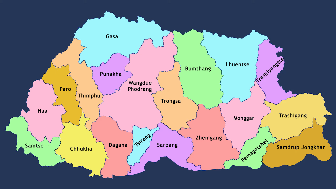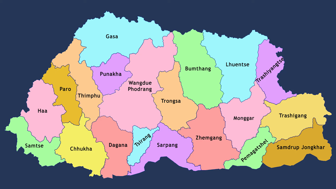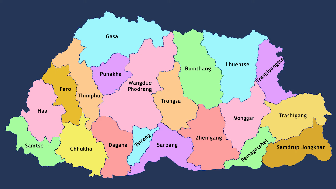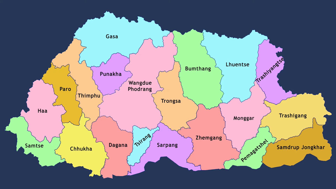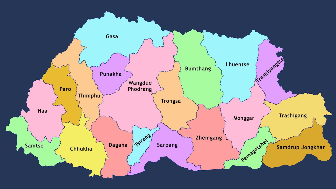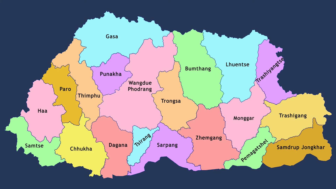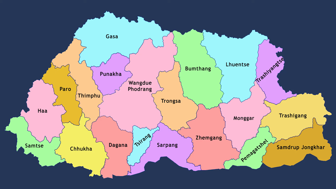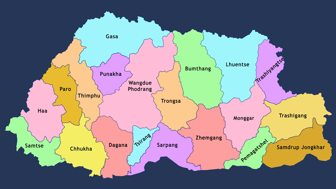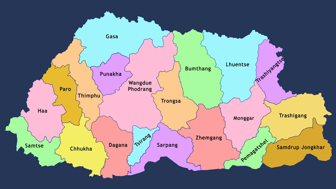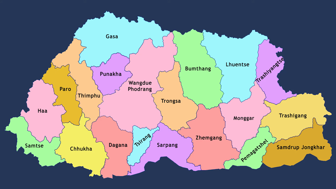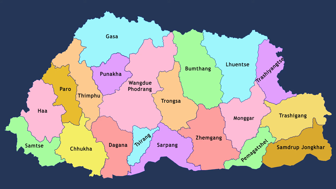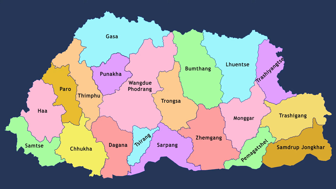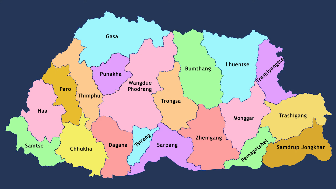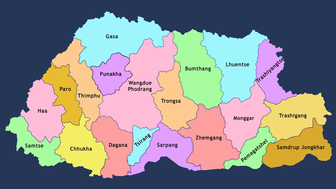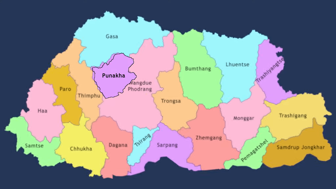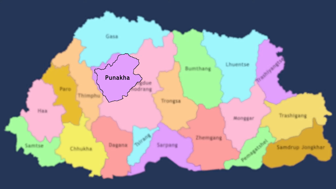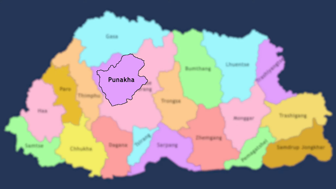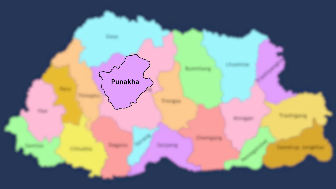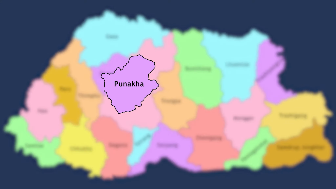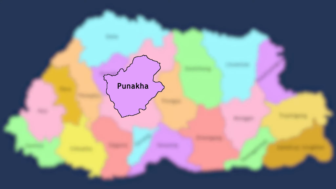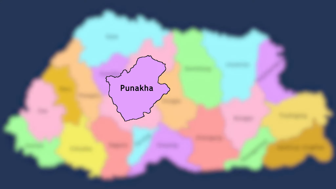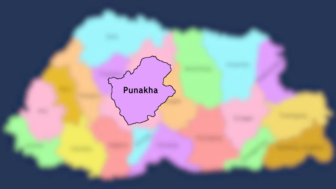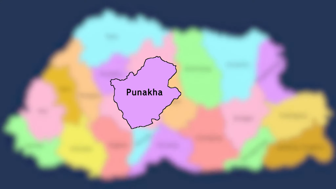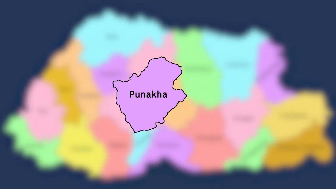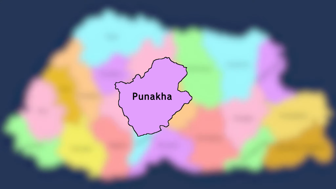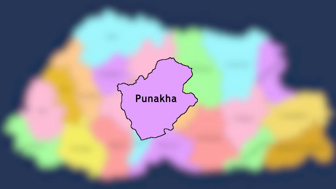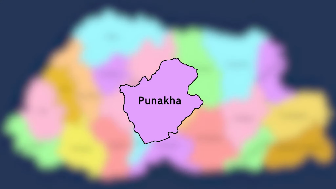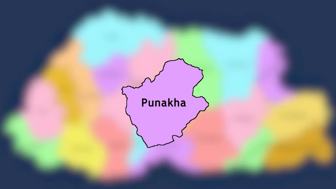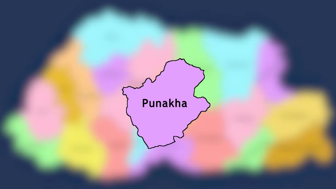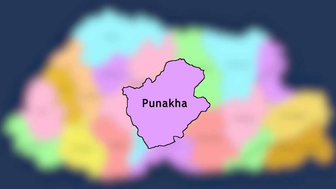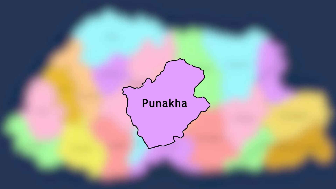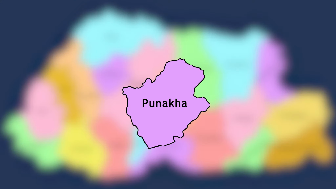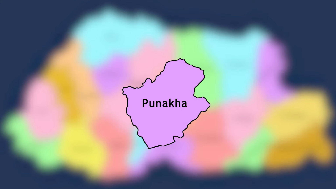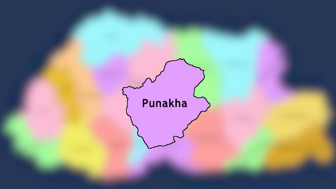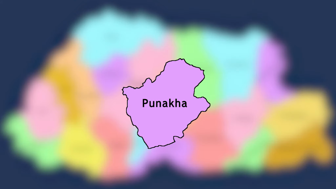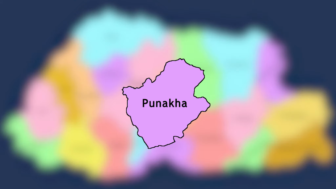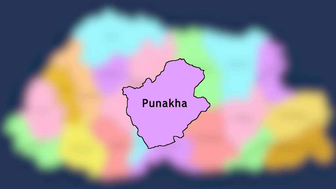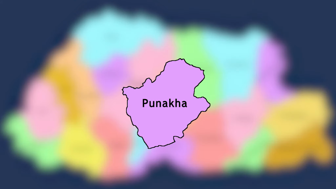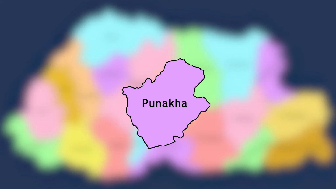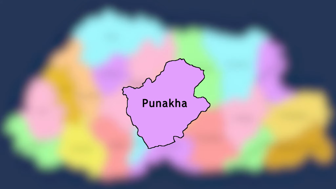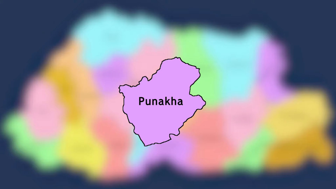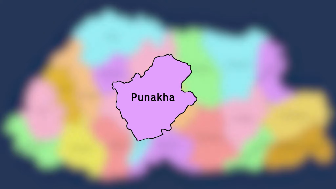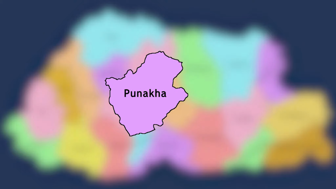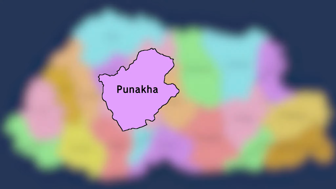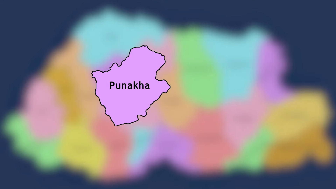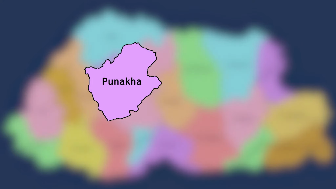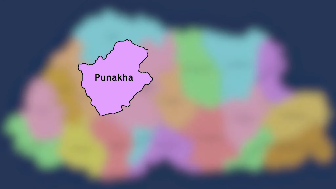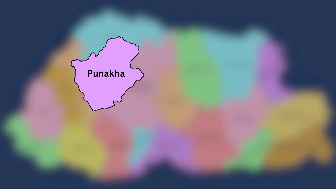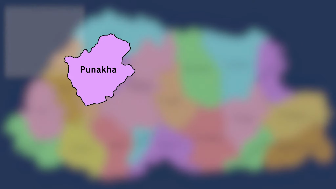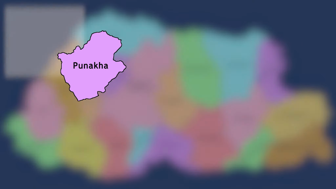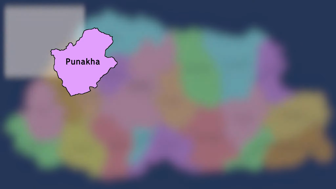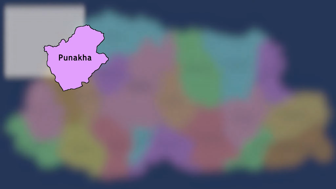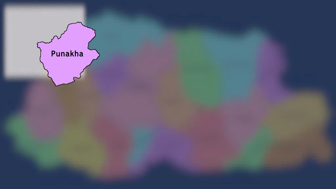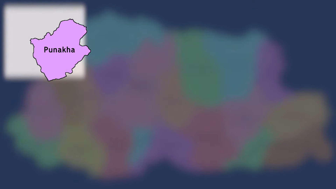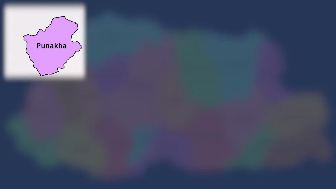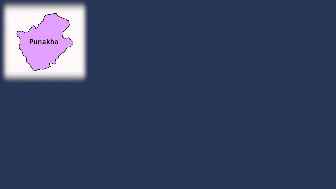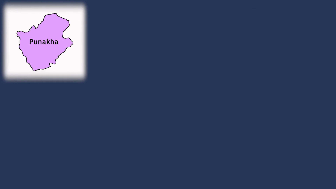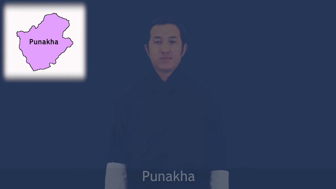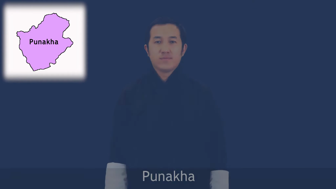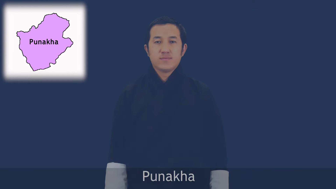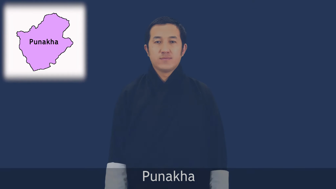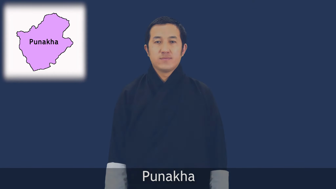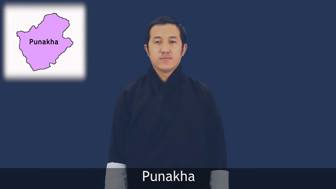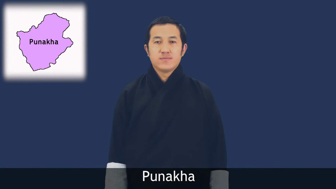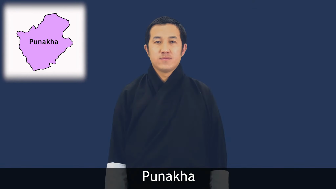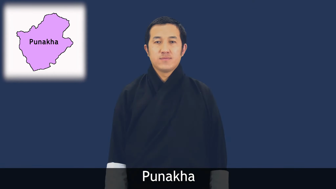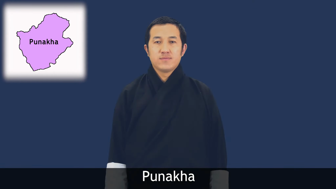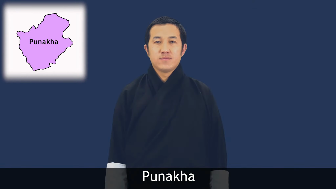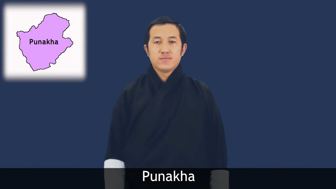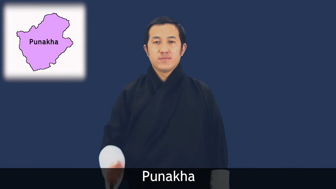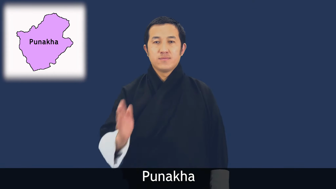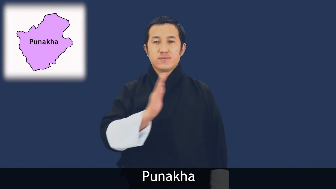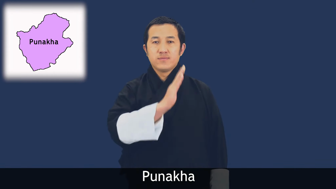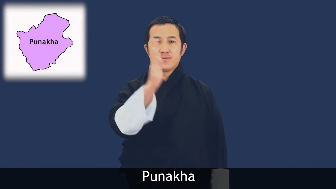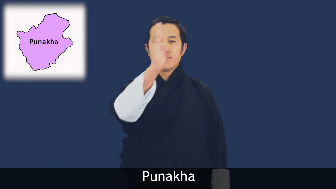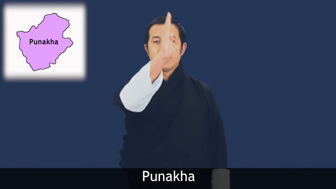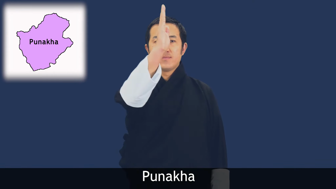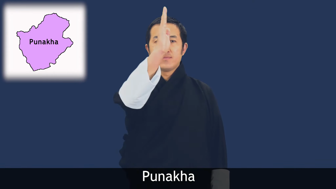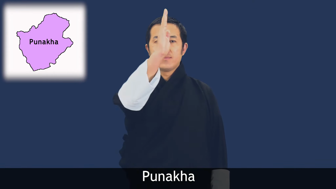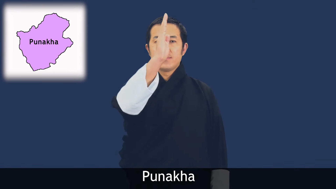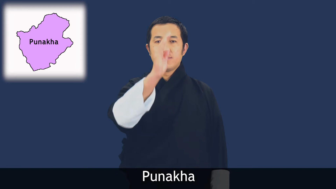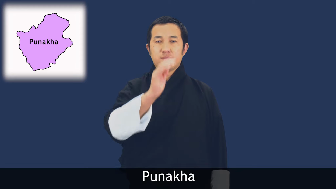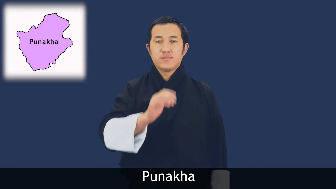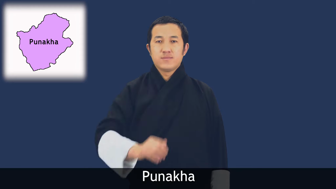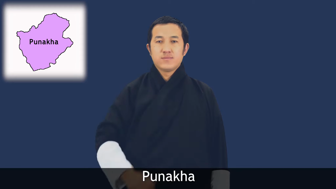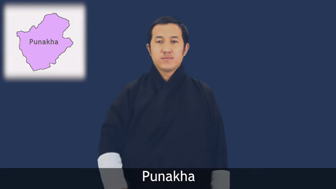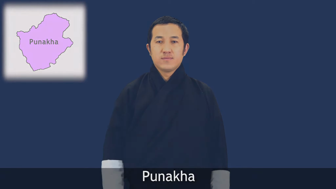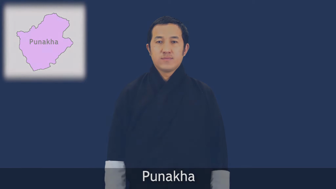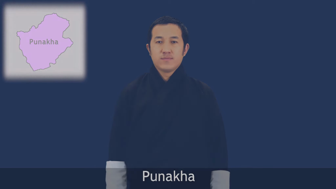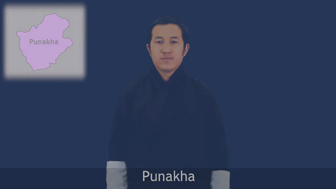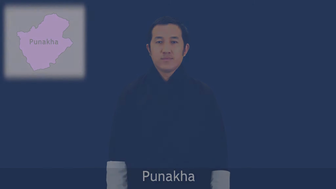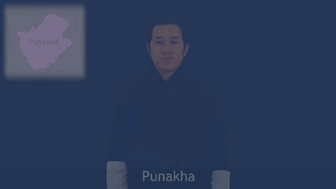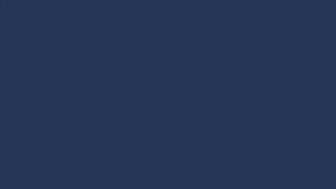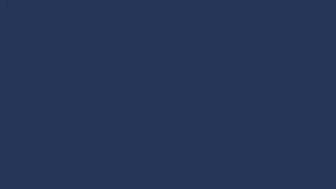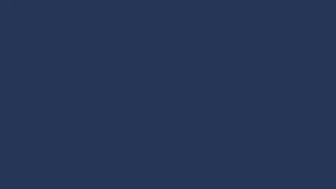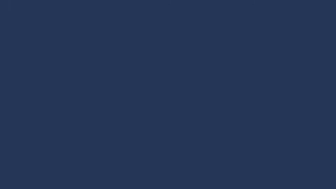Punakha